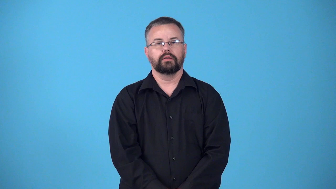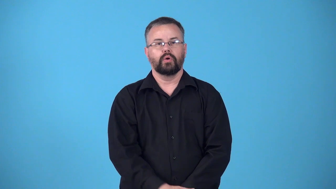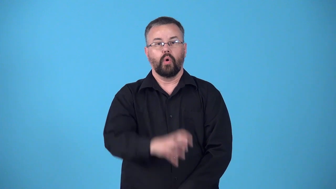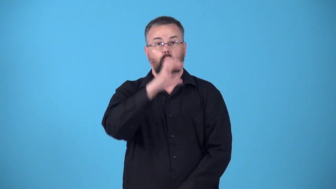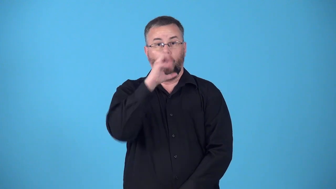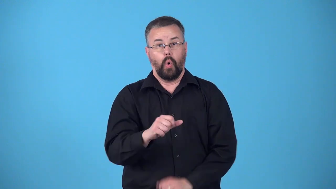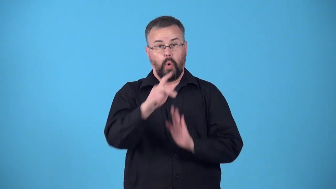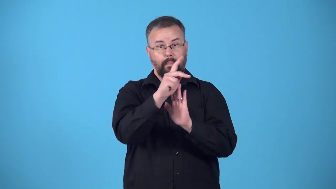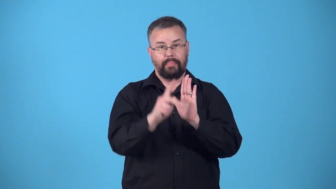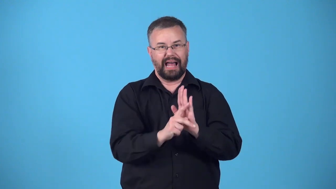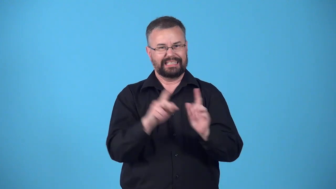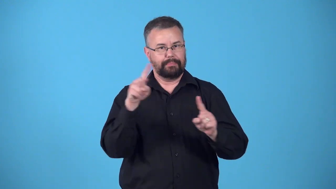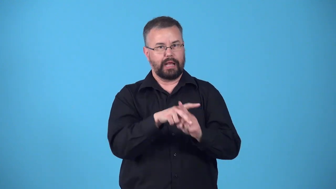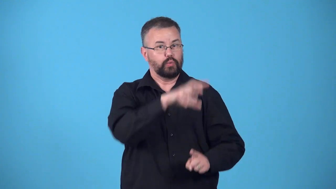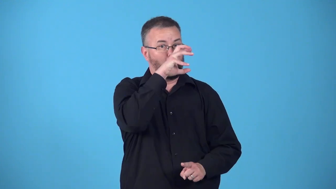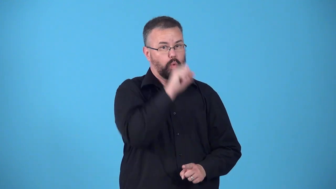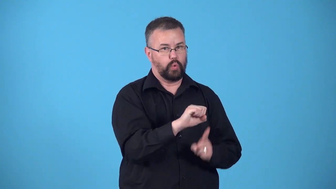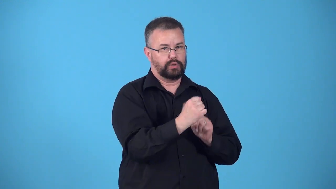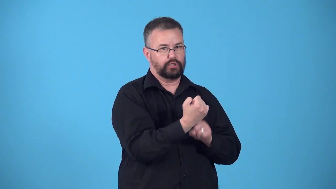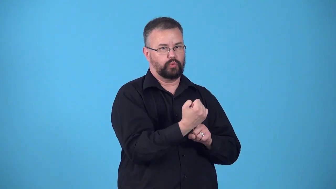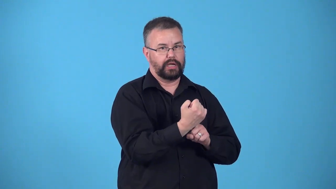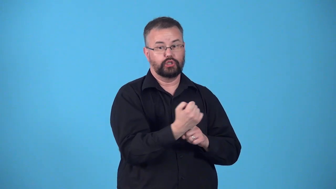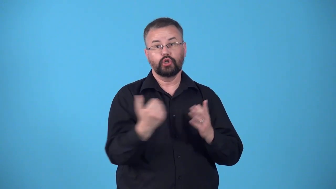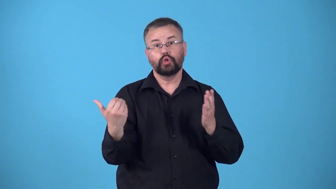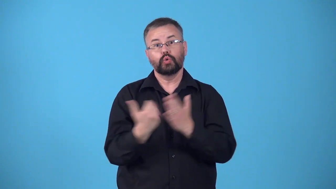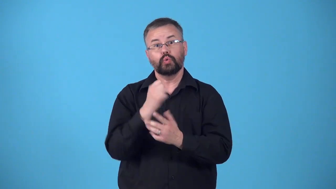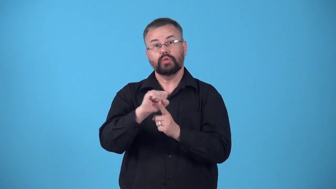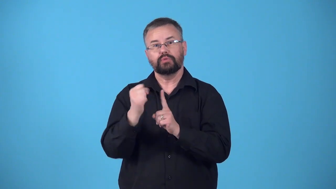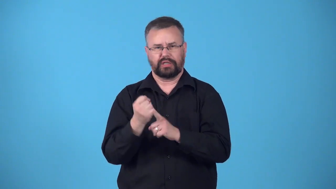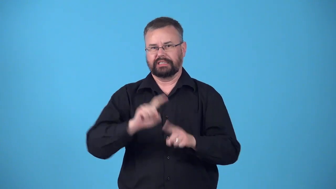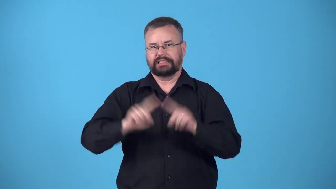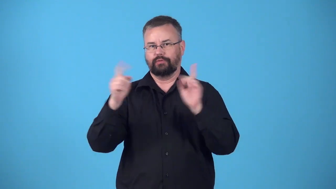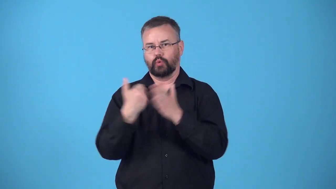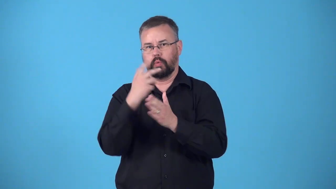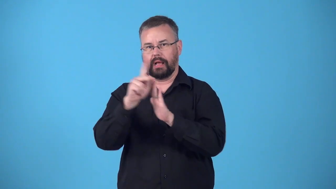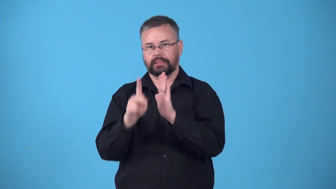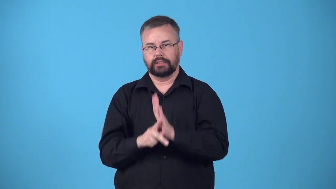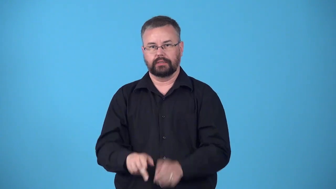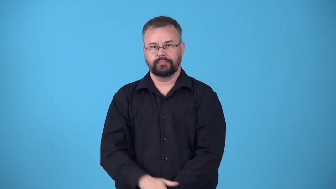grandfather clause